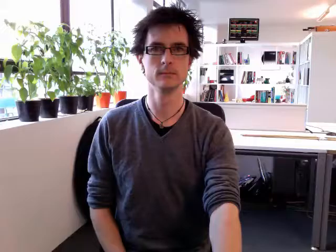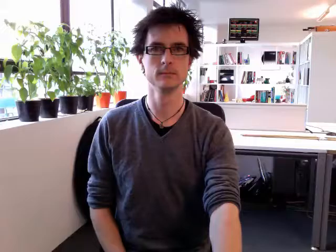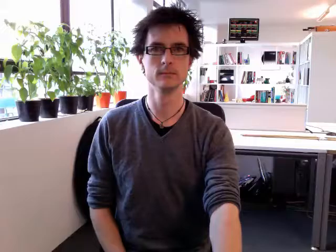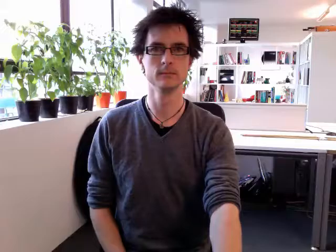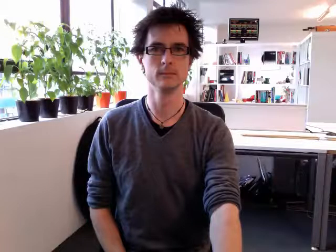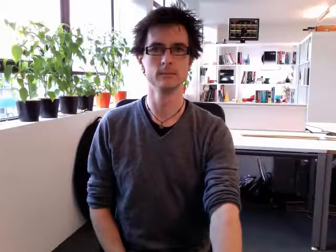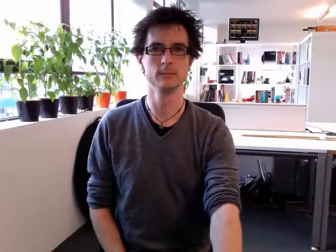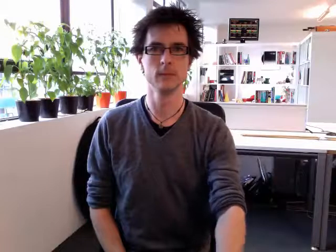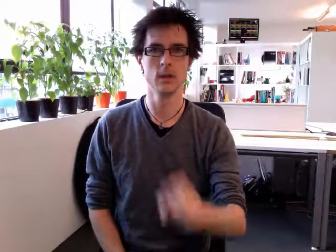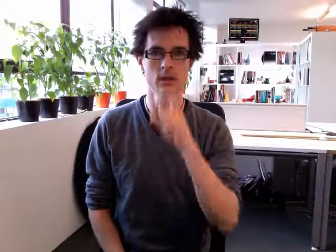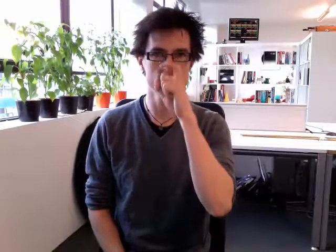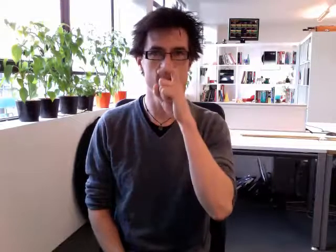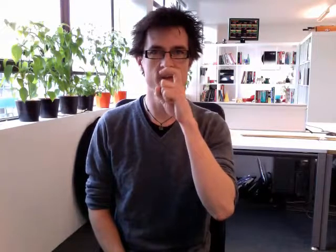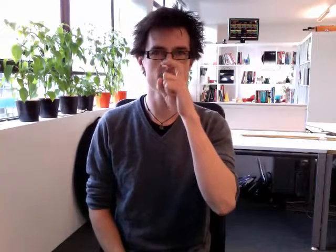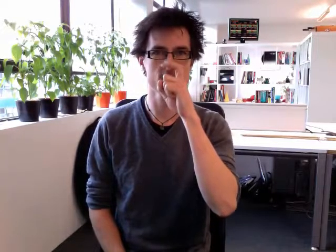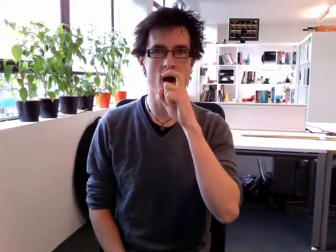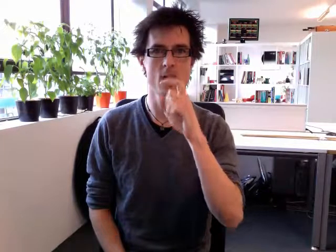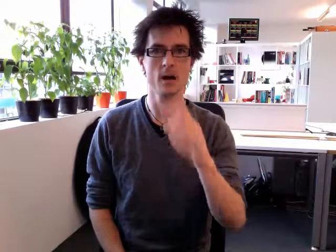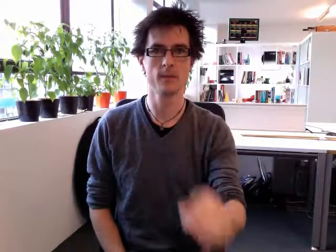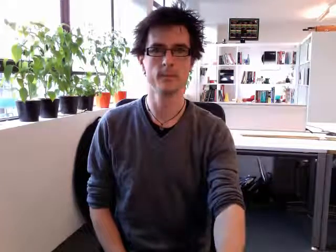sister